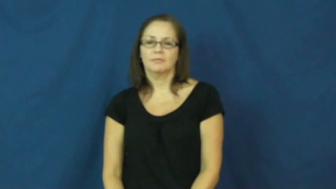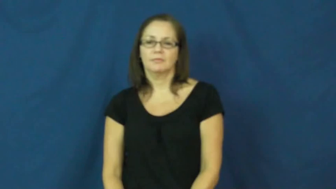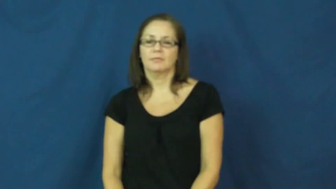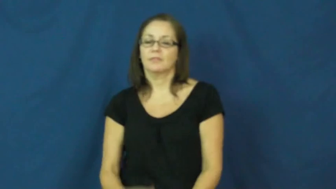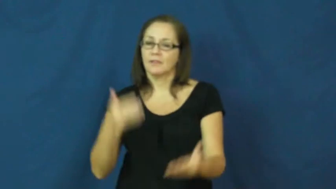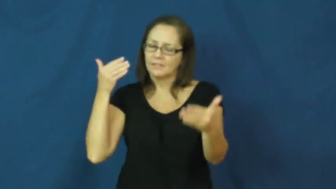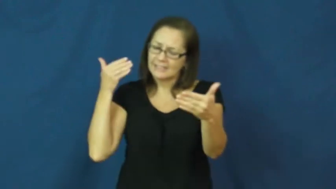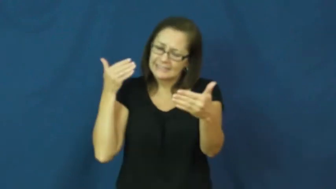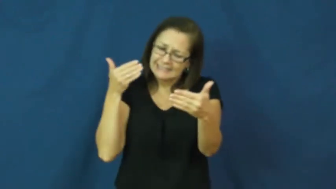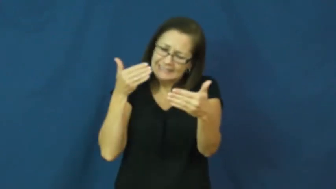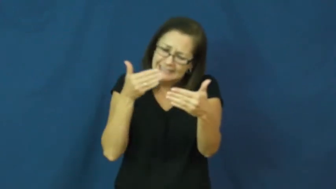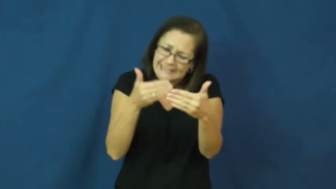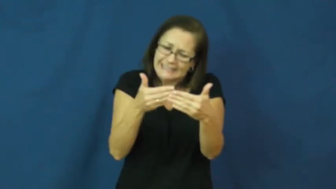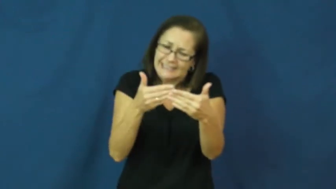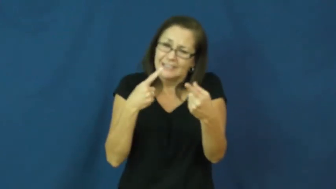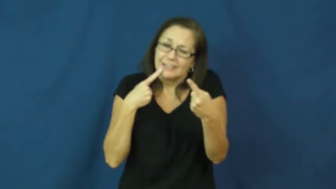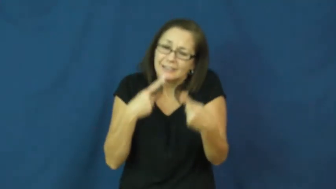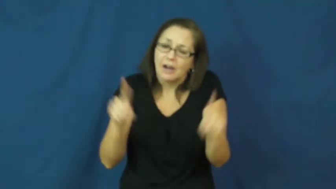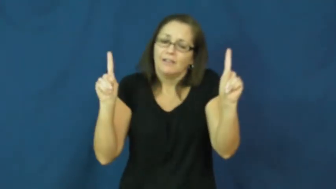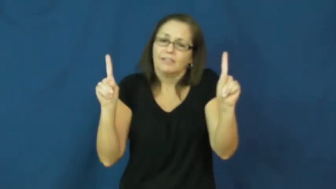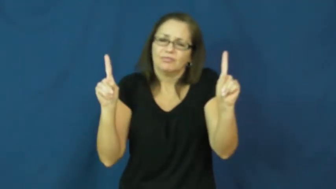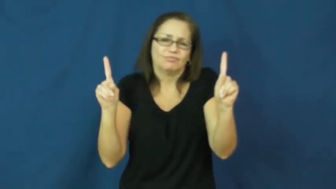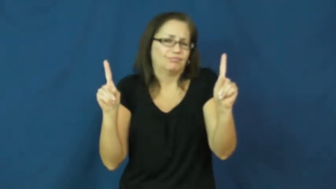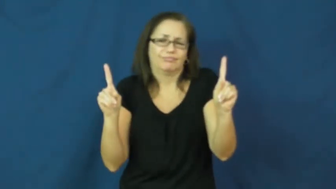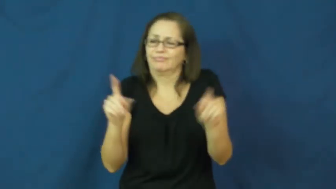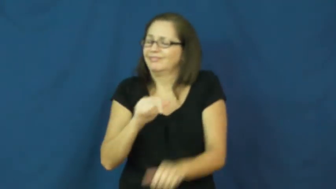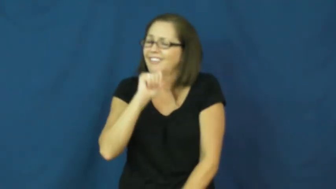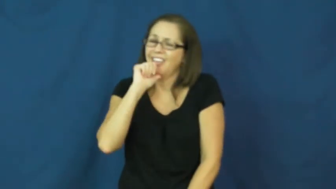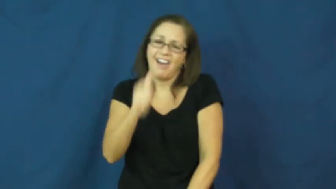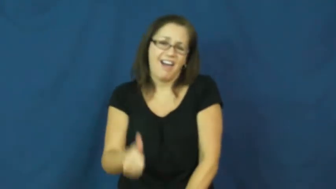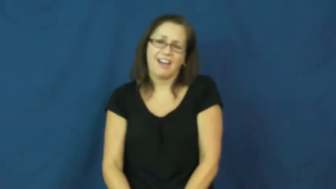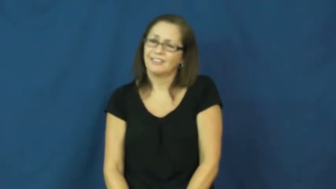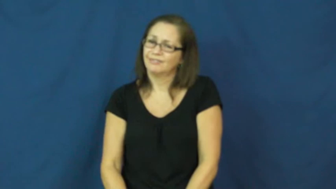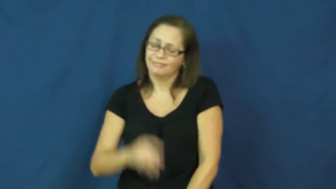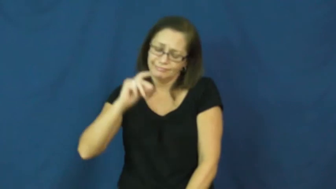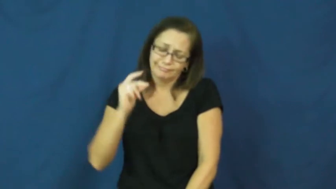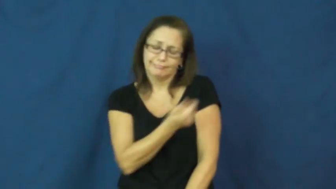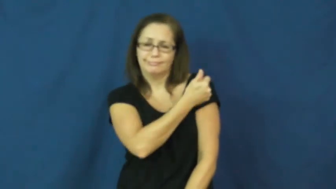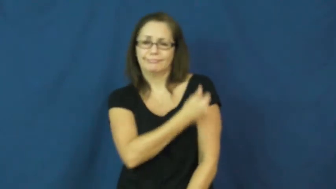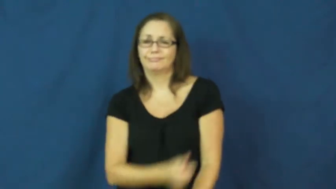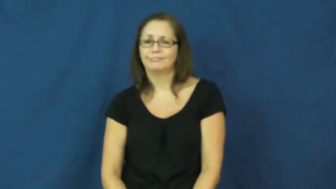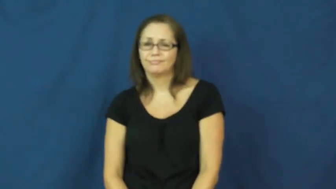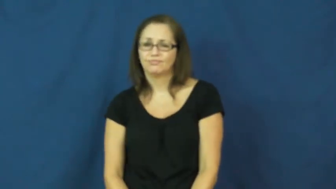close but no cigar